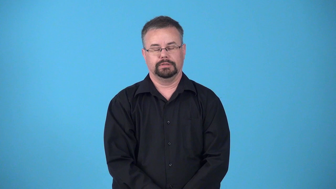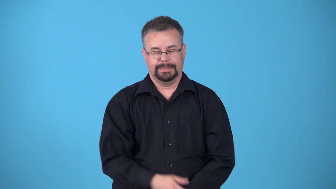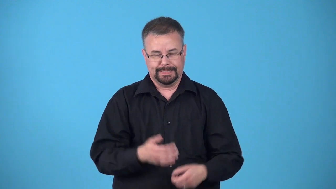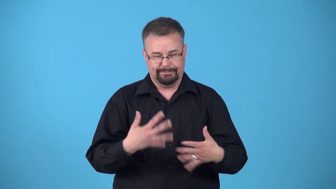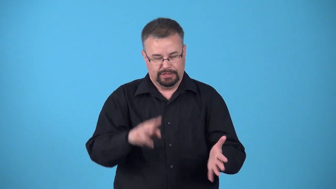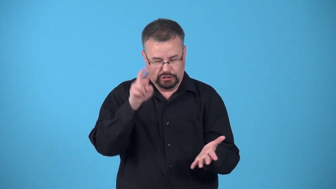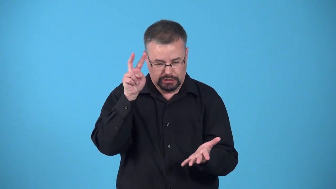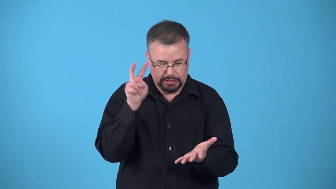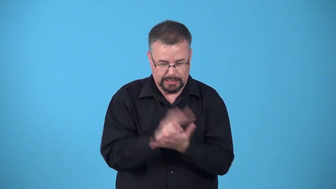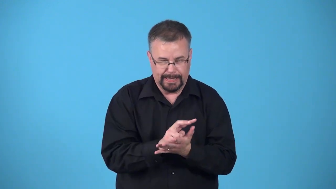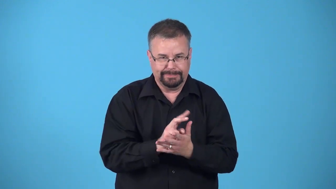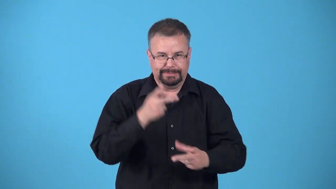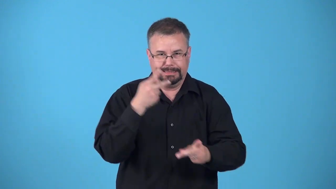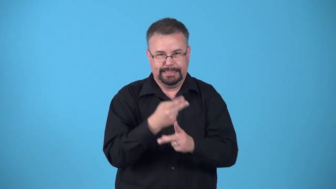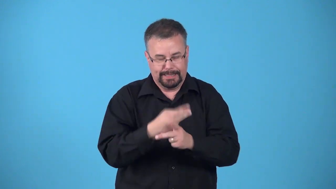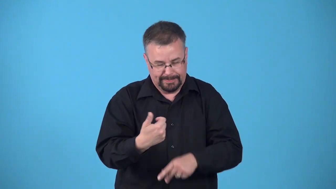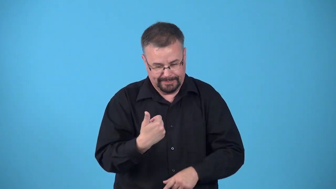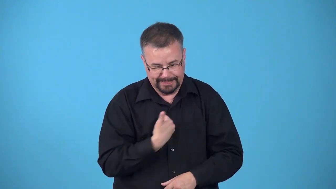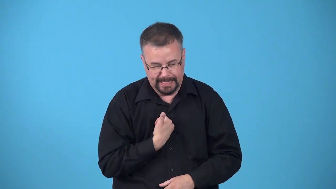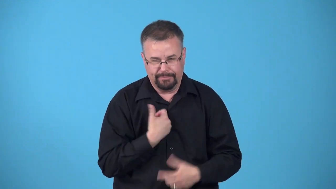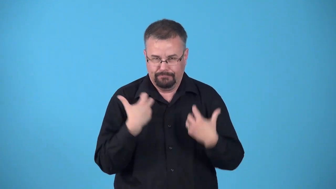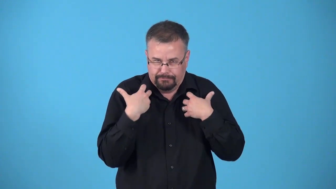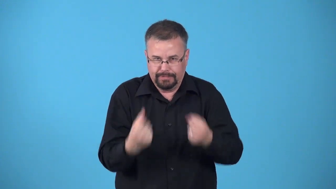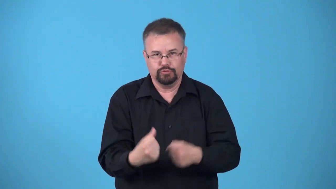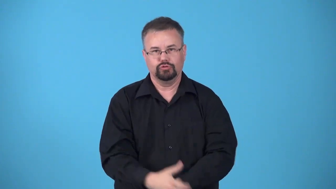licking one's wounds